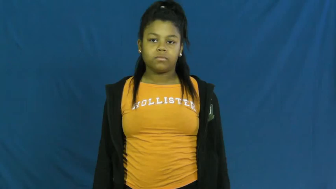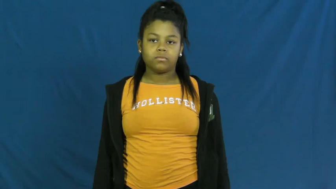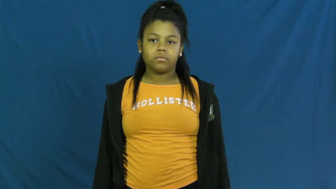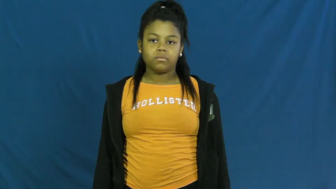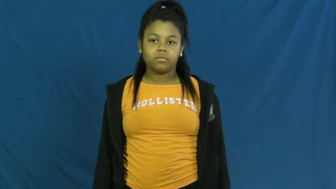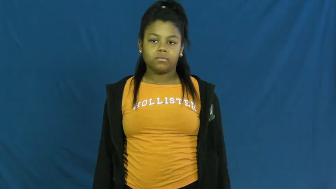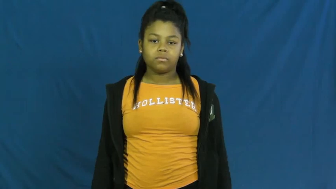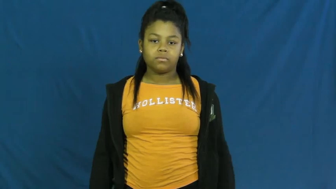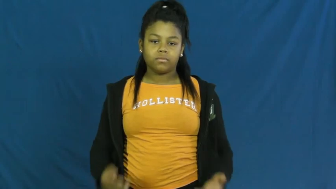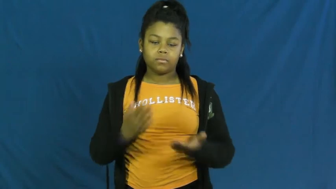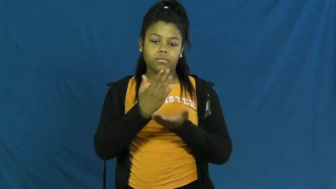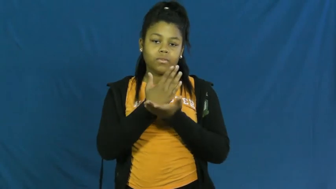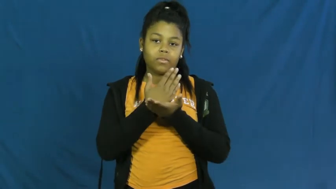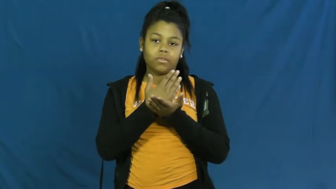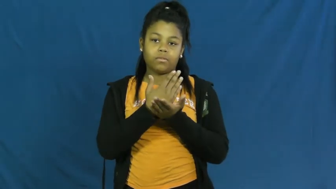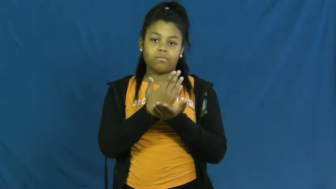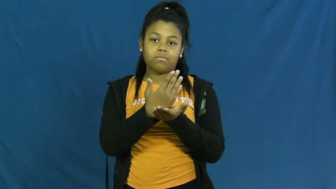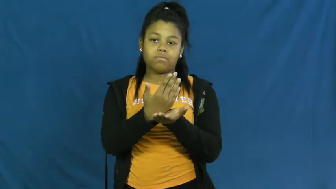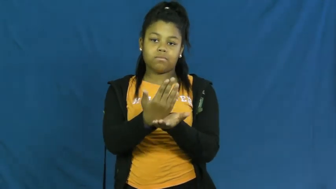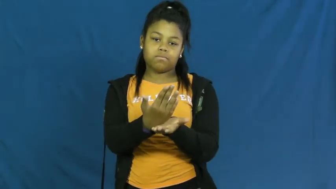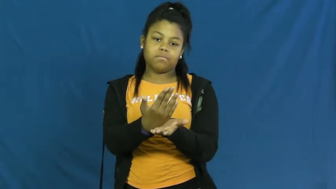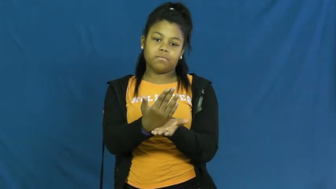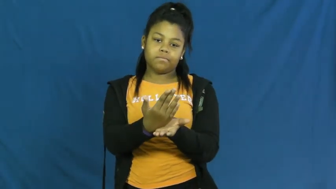sailboat,barque